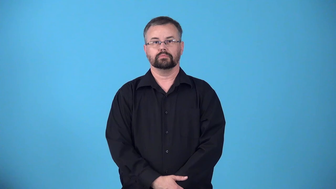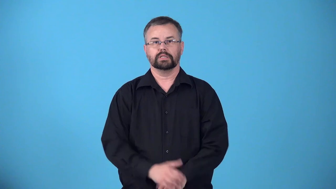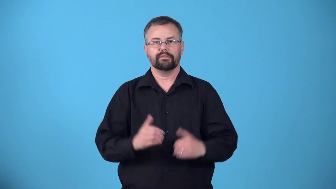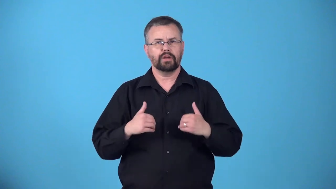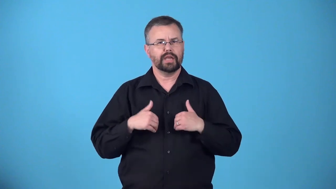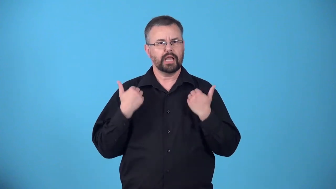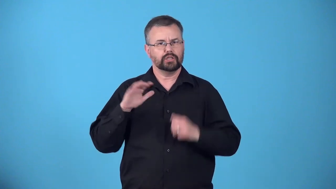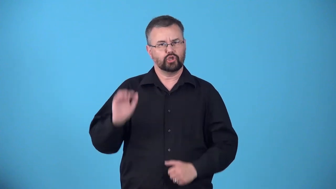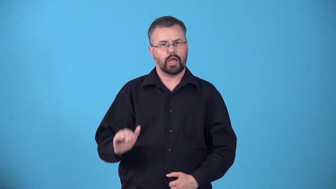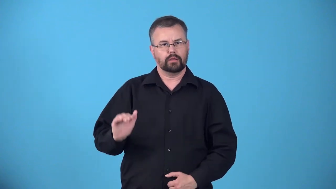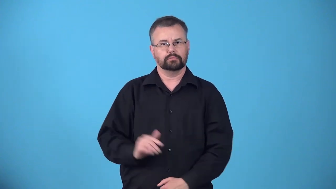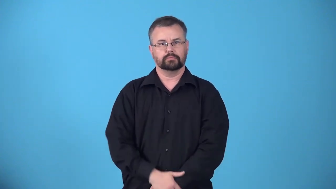babe in arms